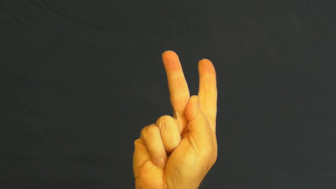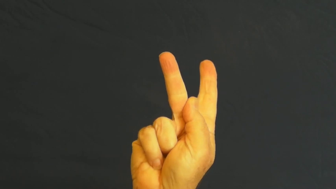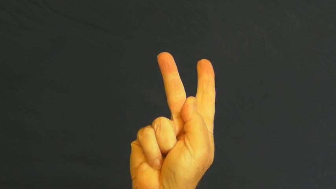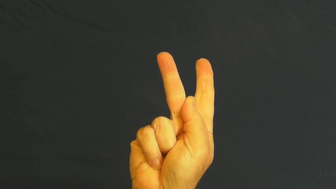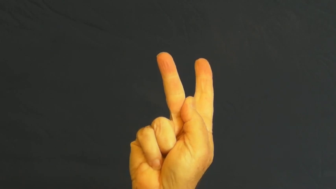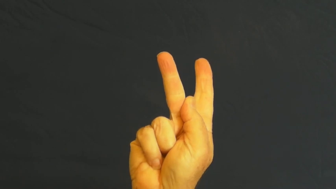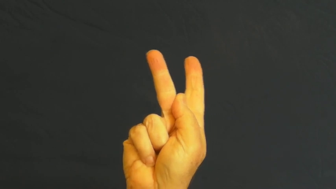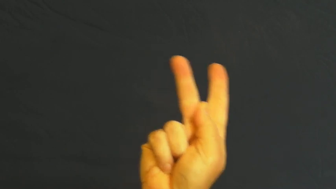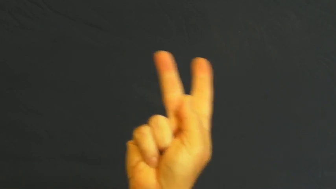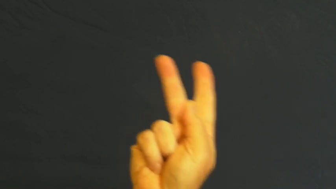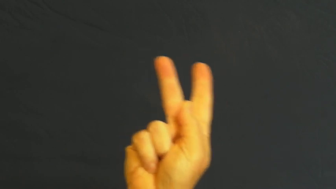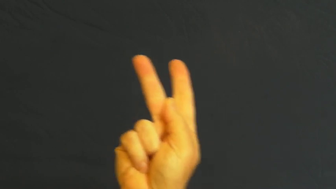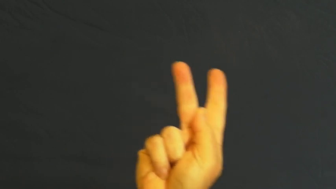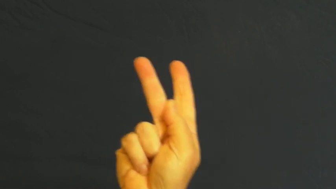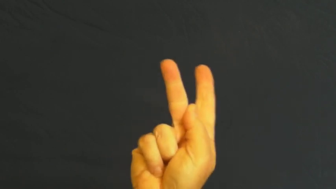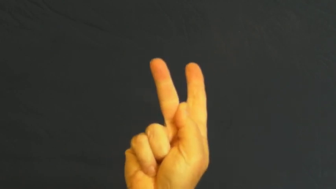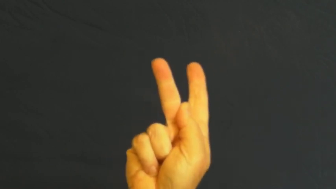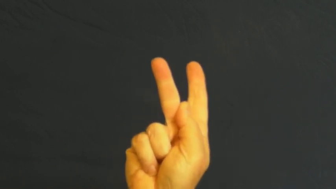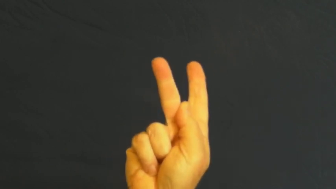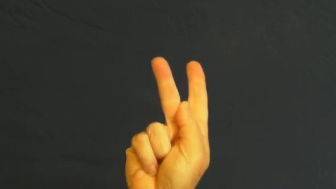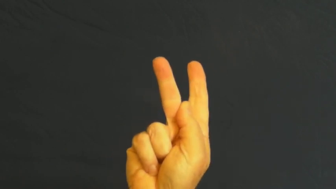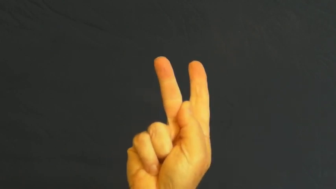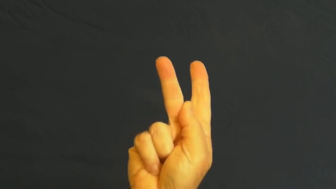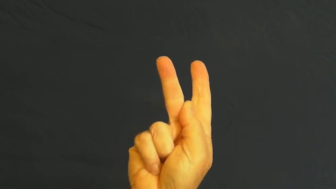Kearney,NE,Kettering,OH,Knoxville,TN